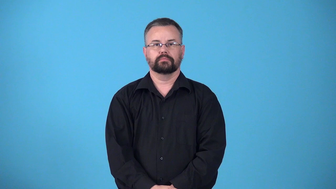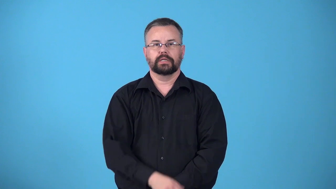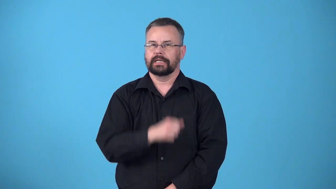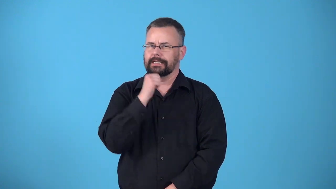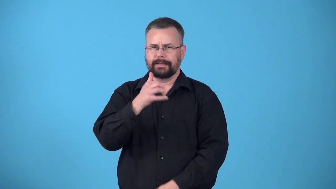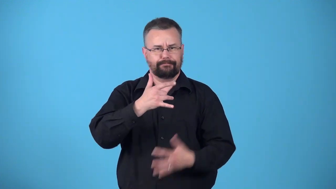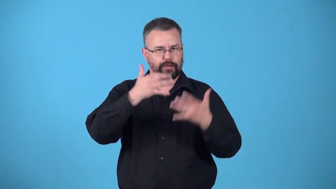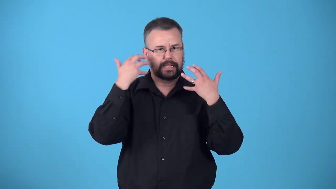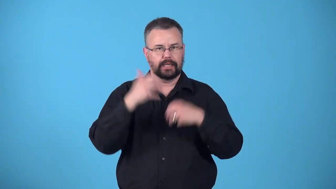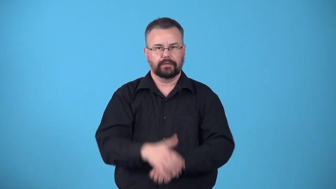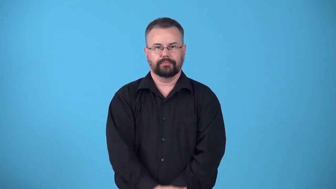cold as cucumber